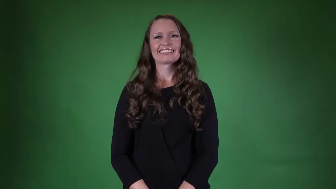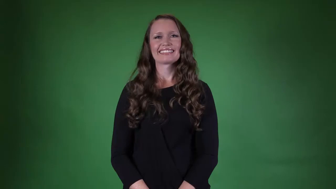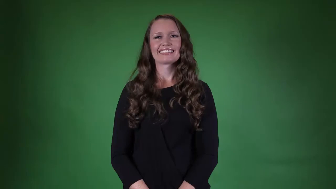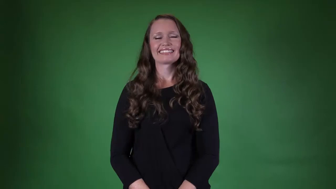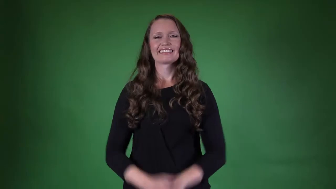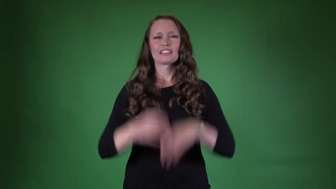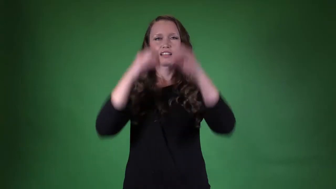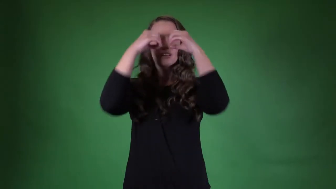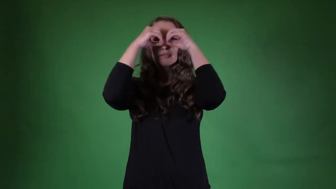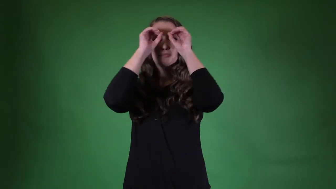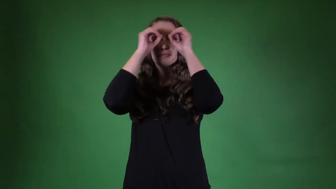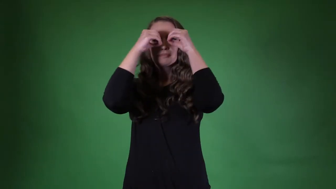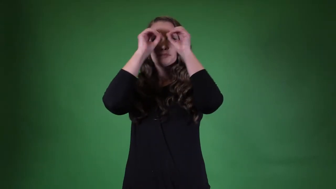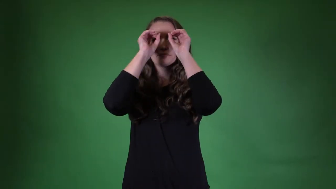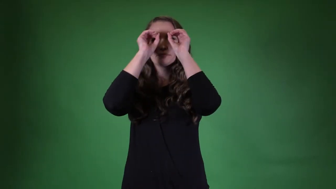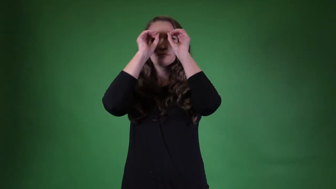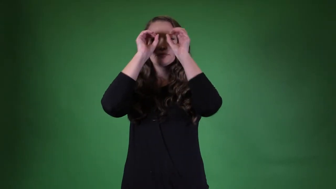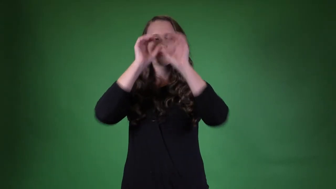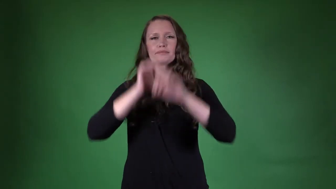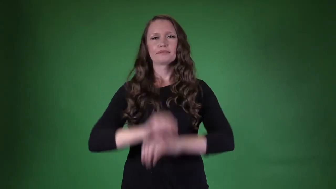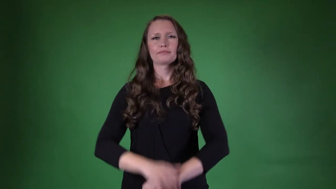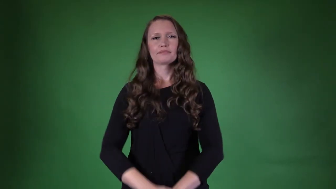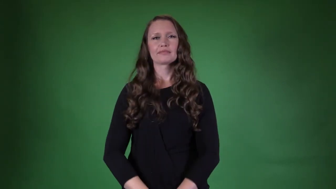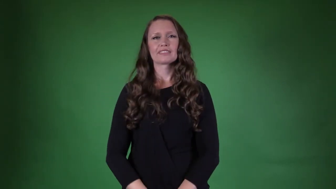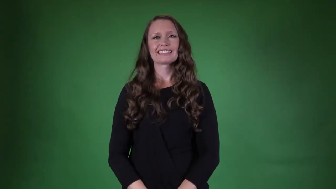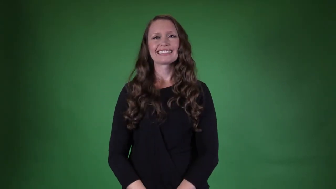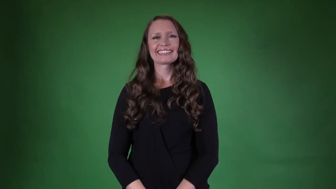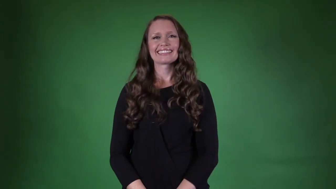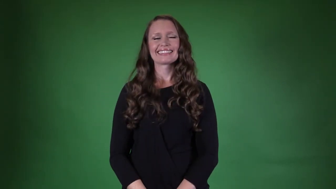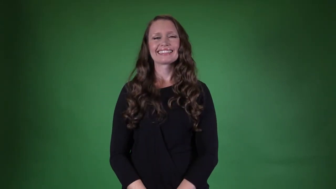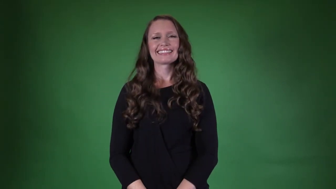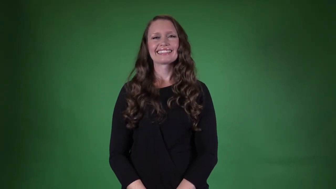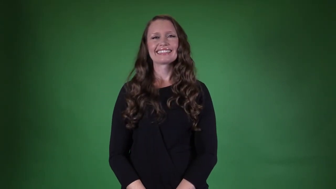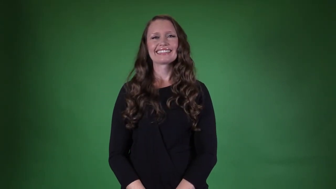Owl